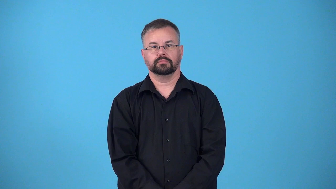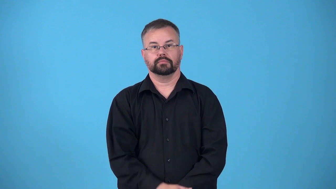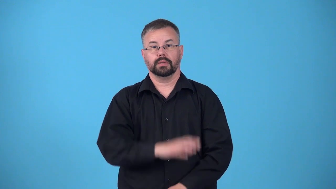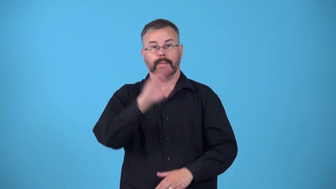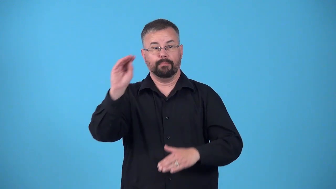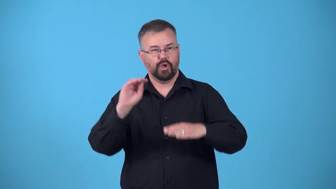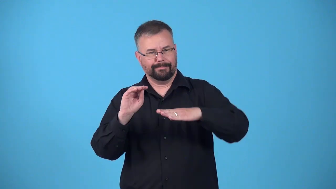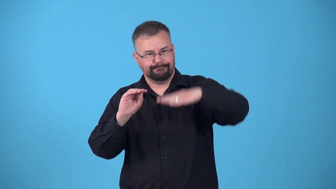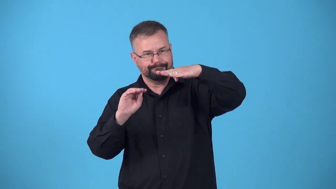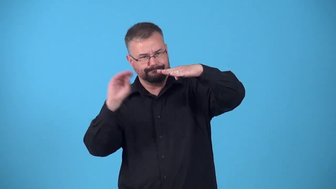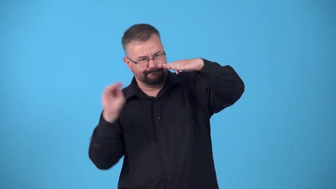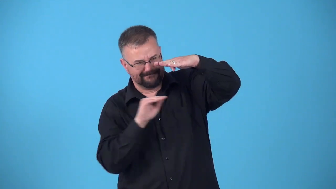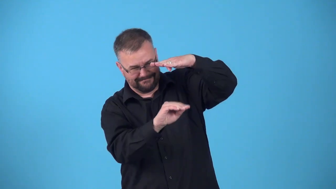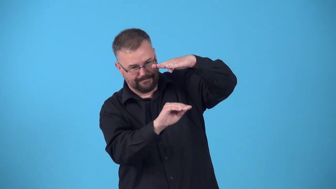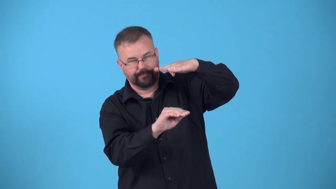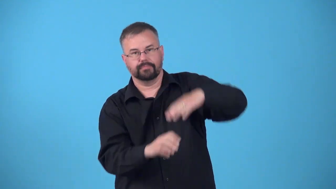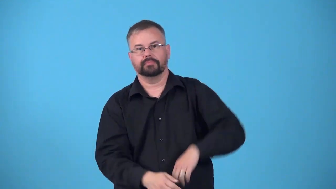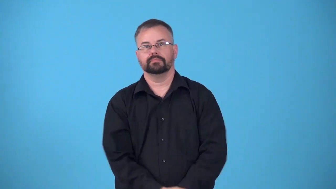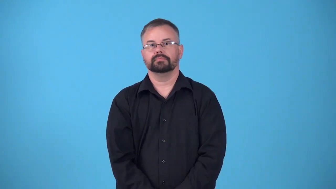underlay